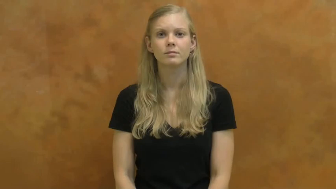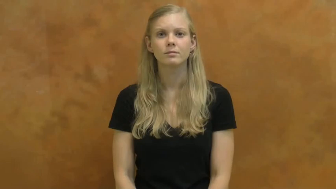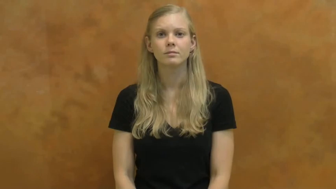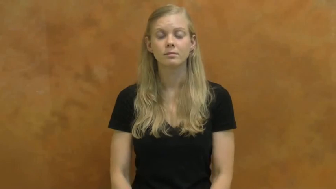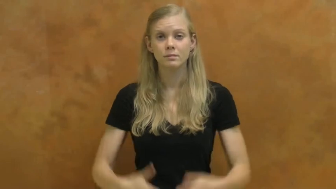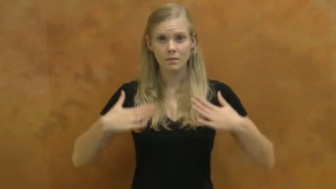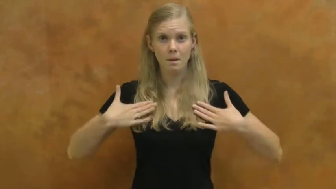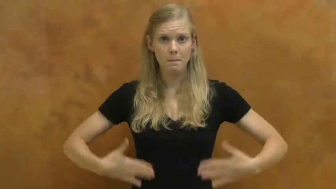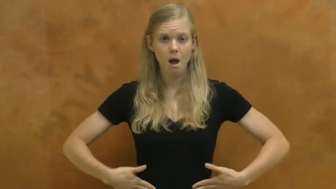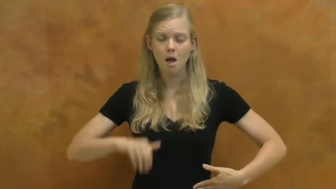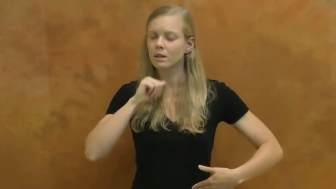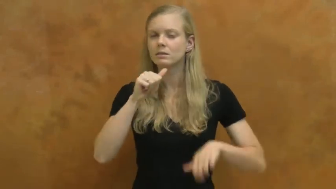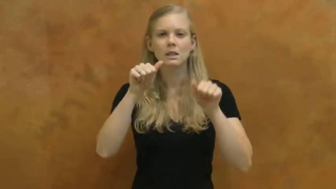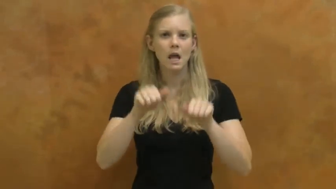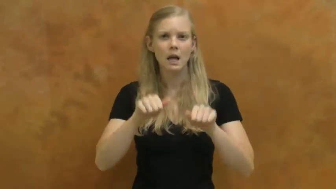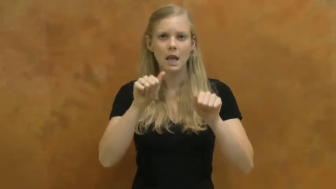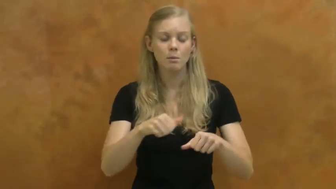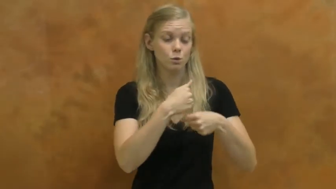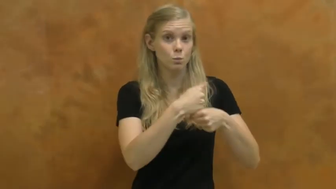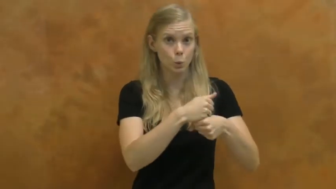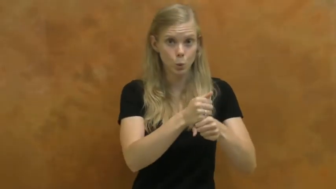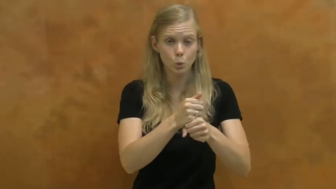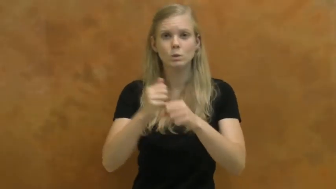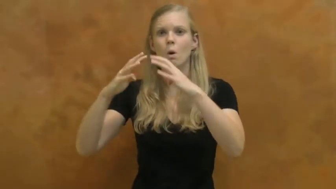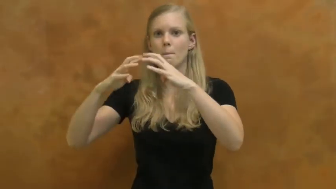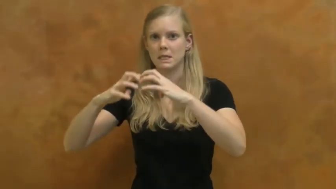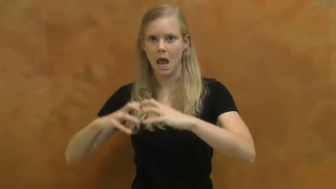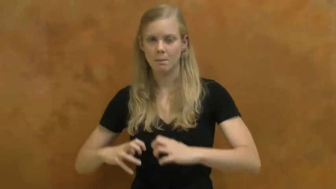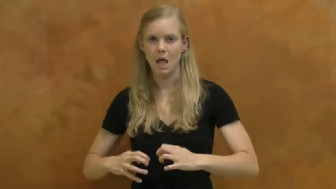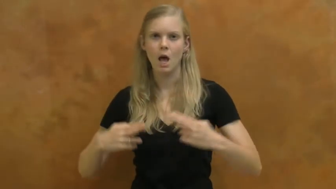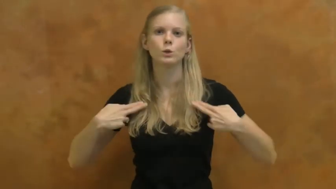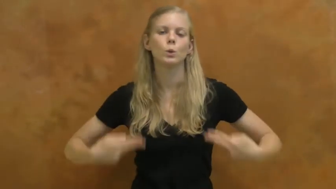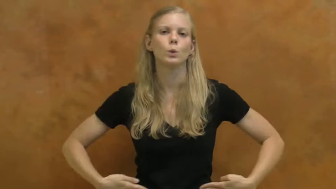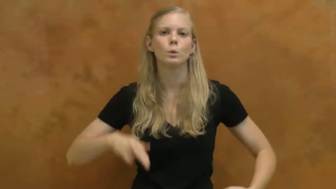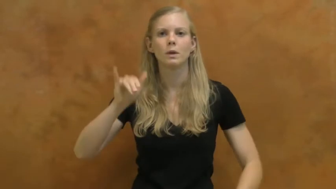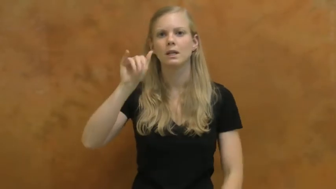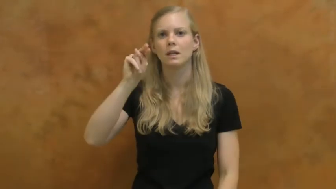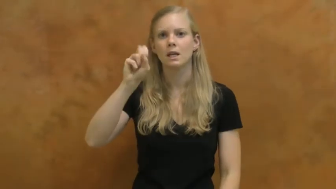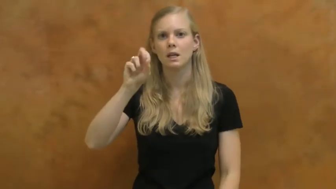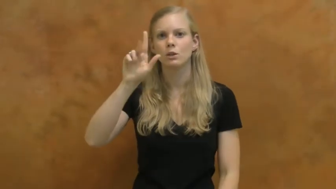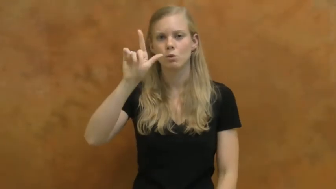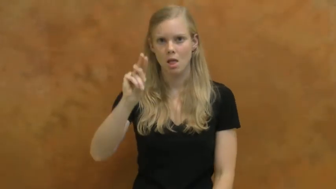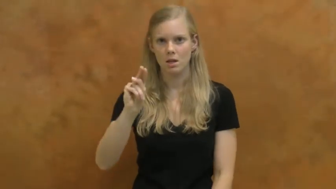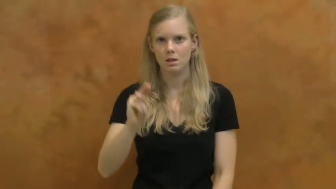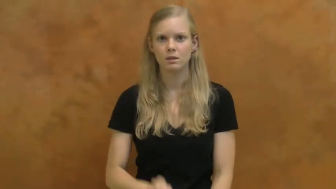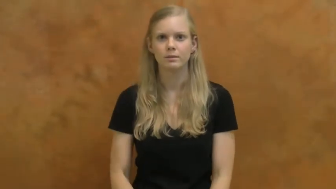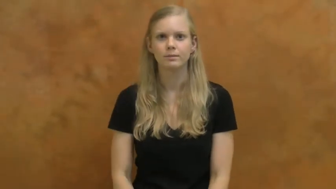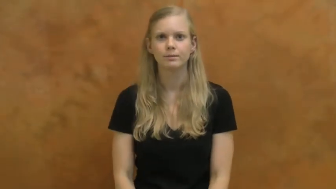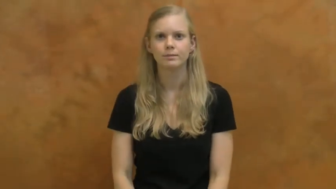diabetes